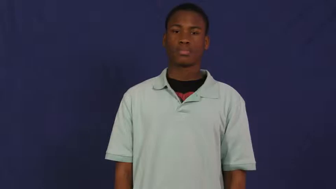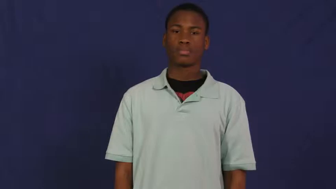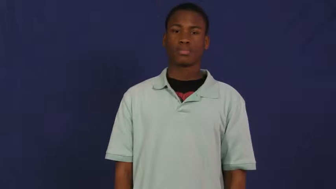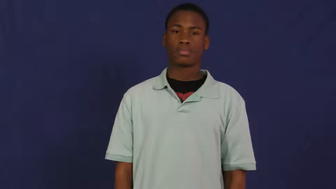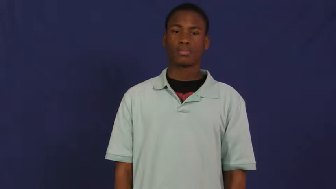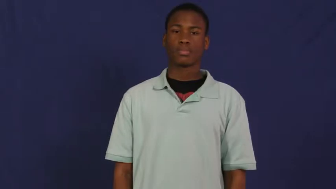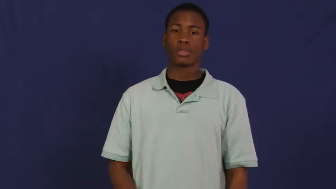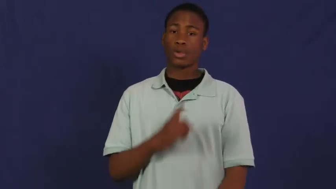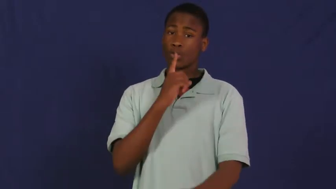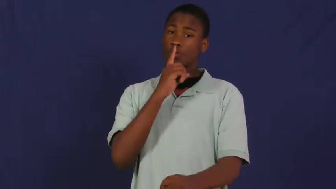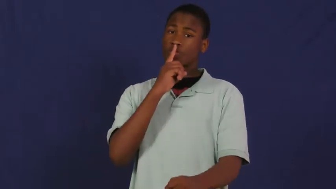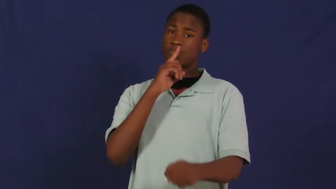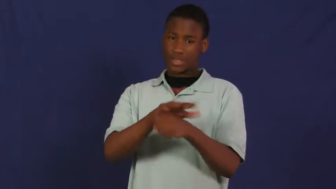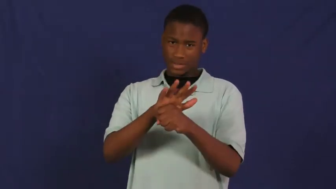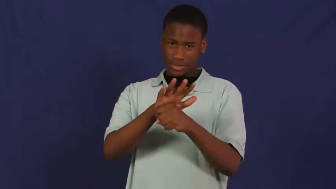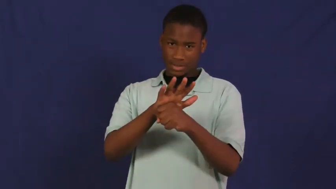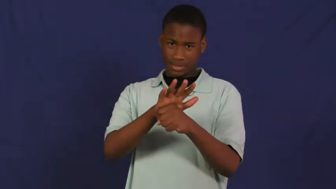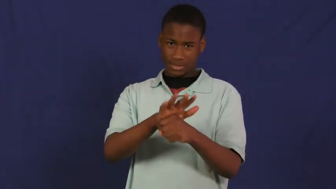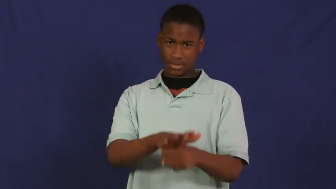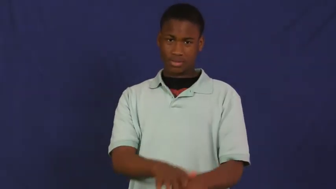guarantee